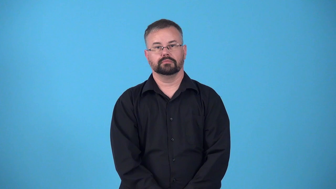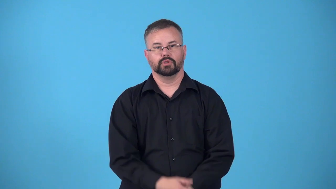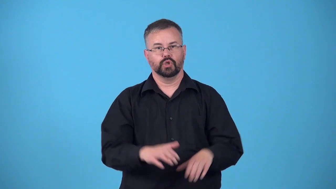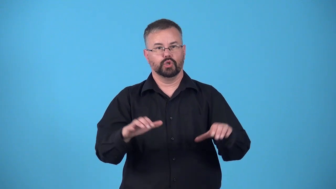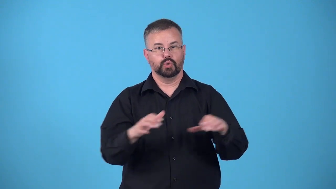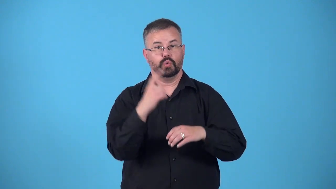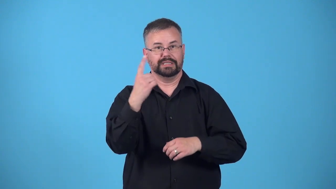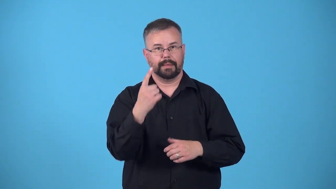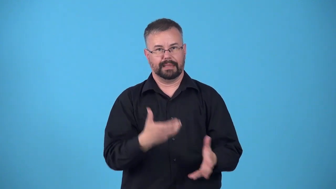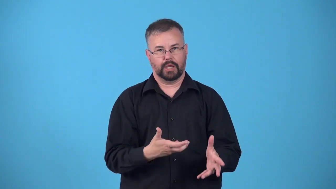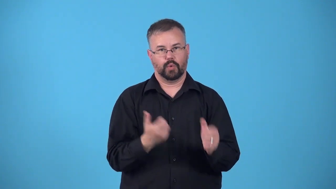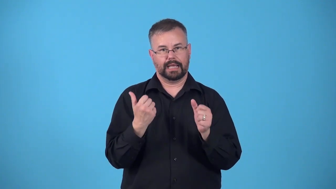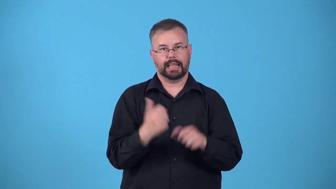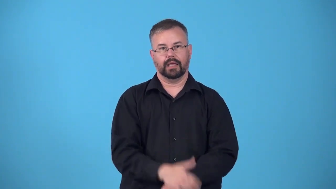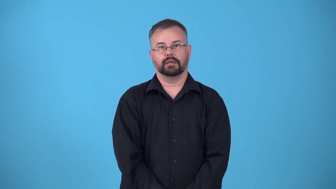whip through